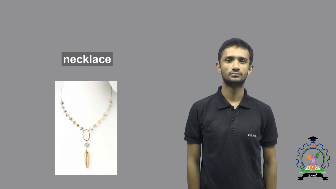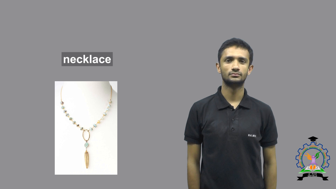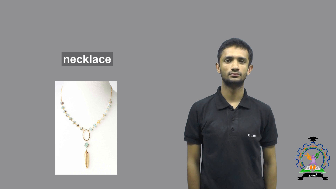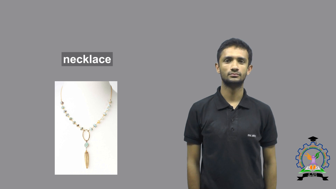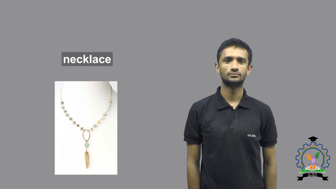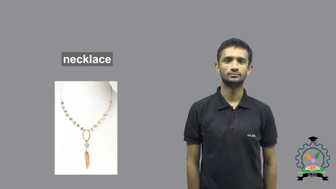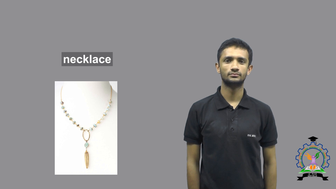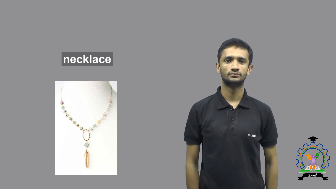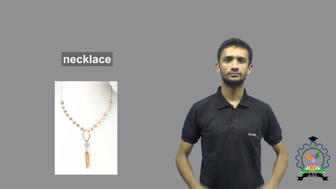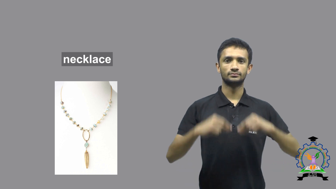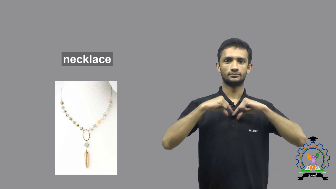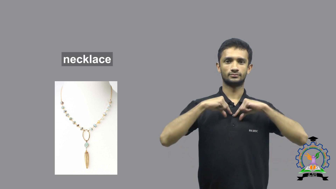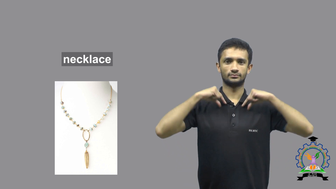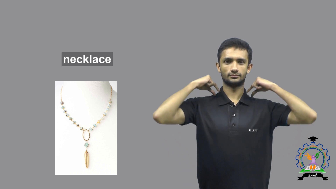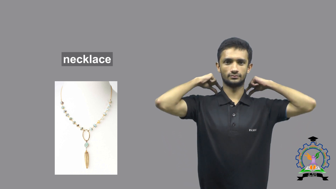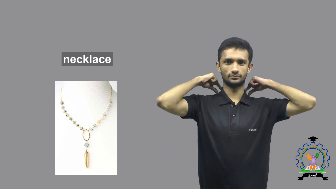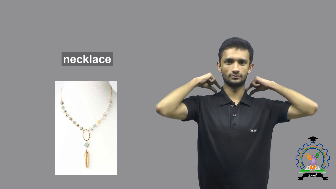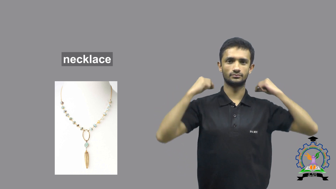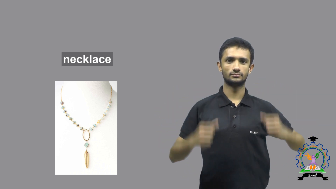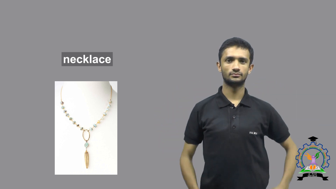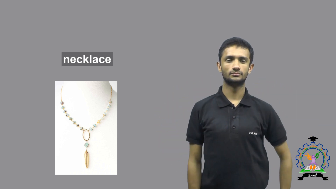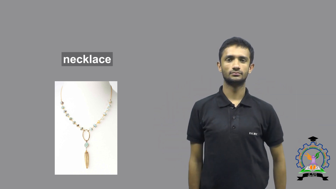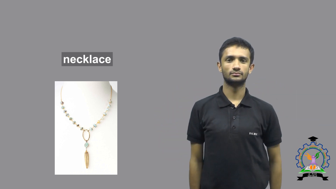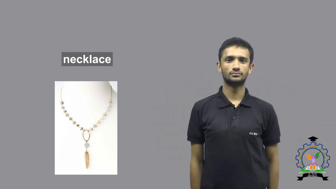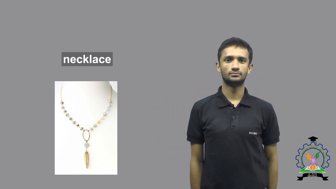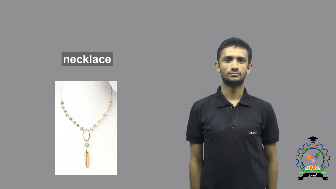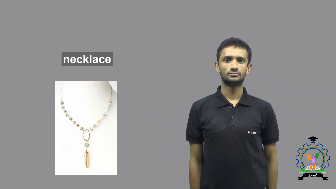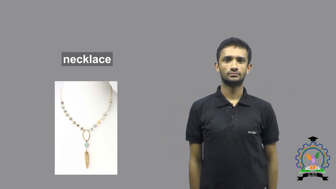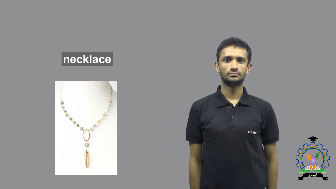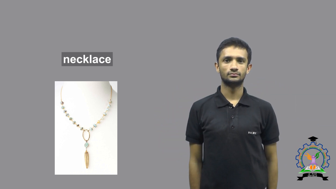necklace